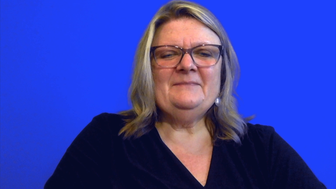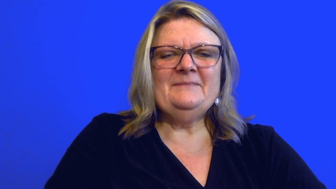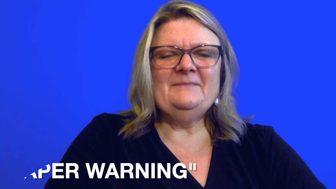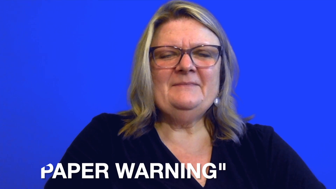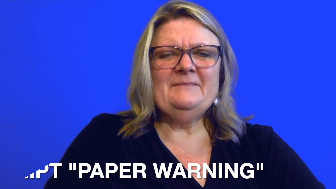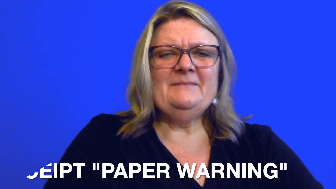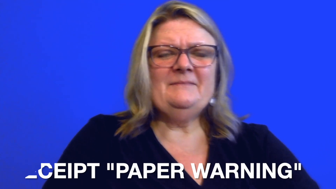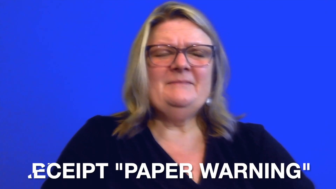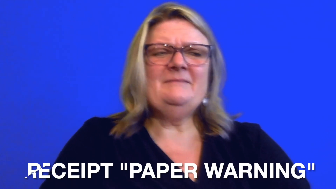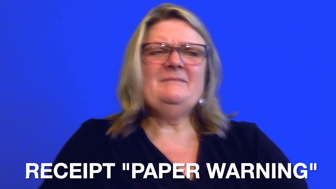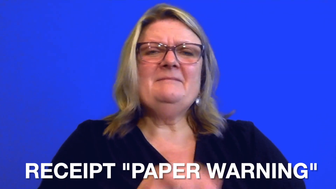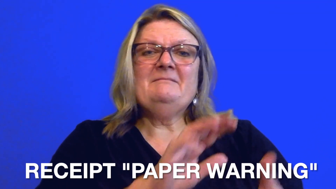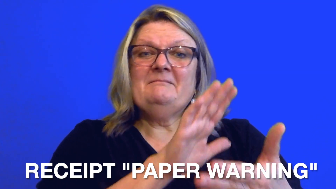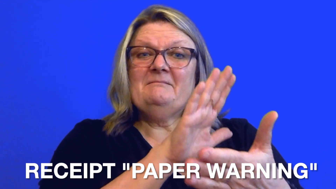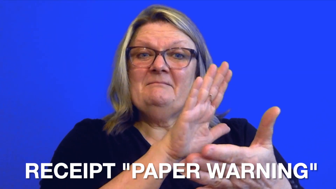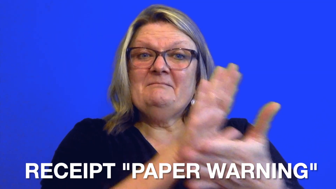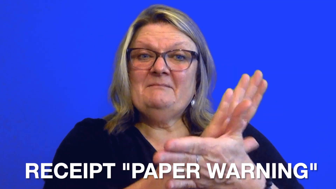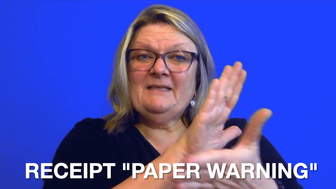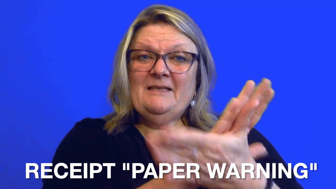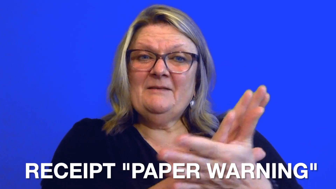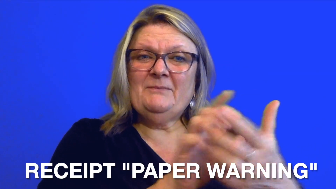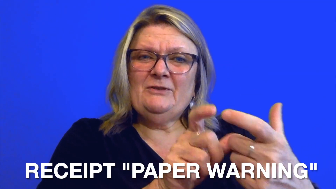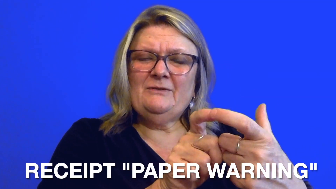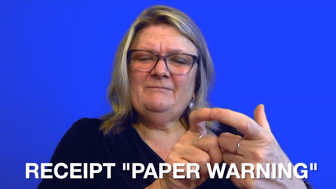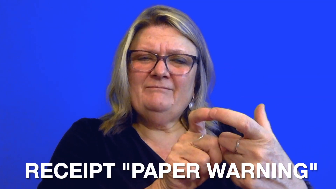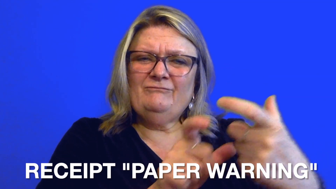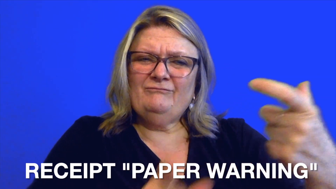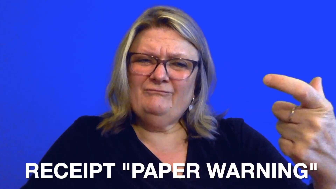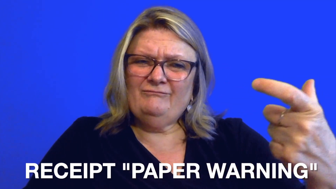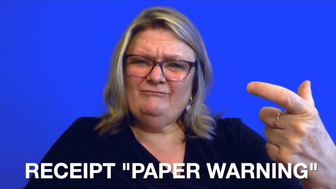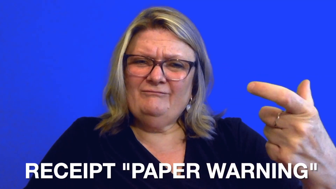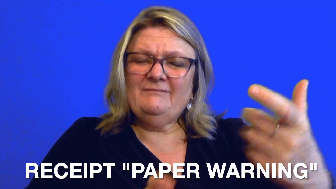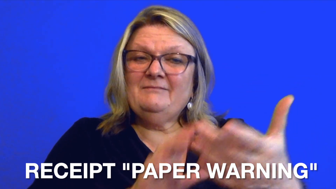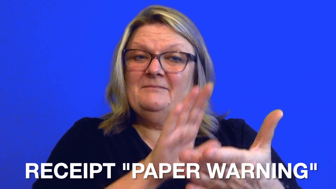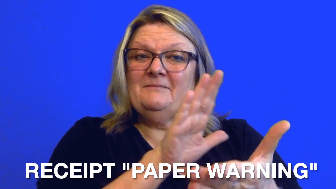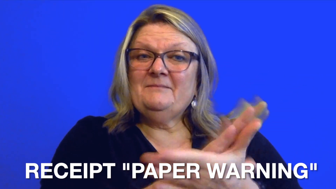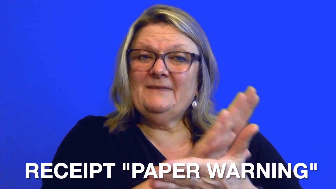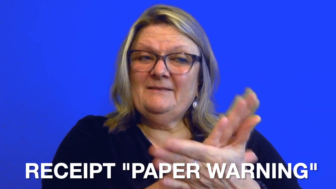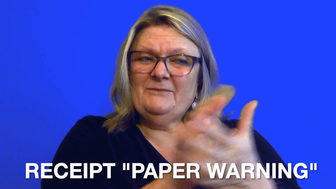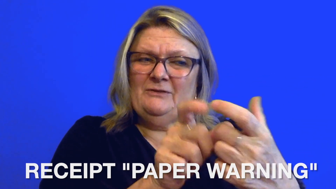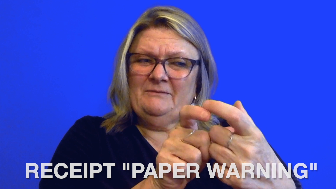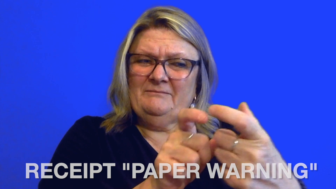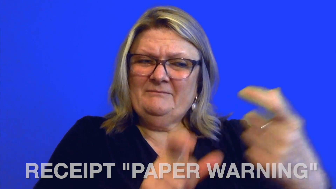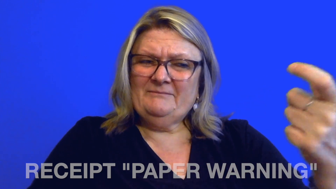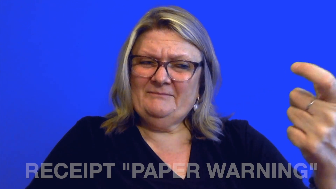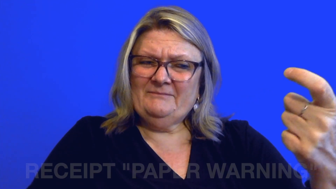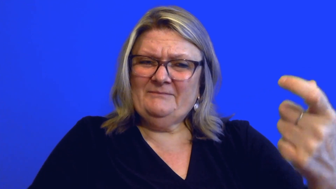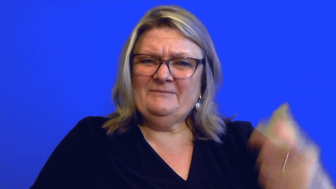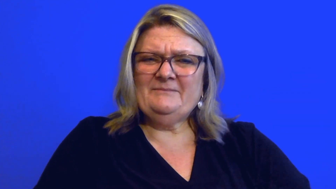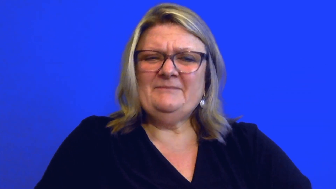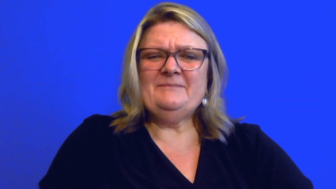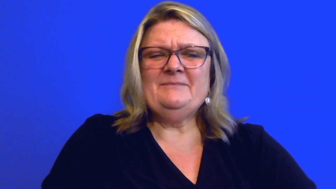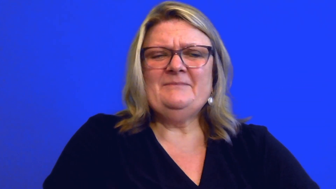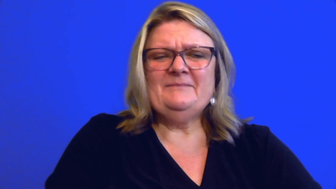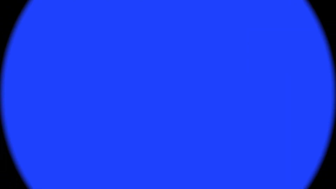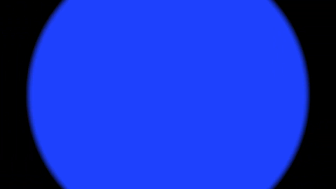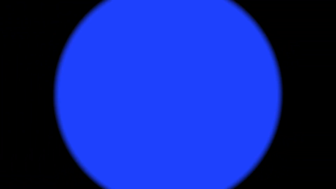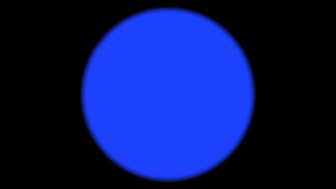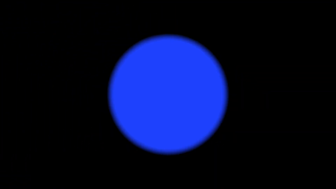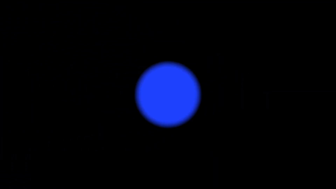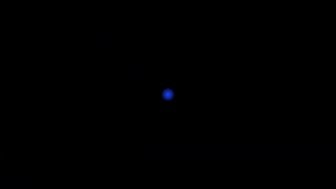RECEIPT